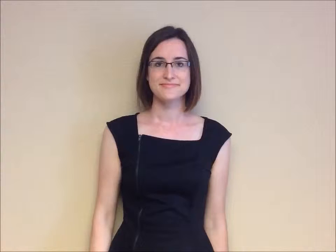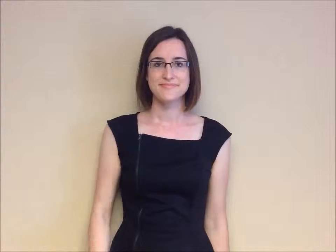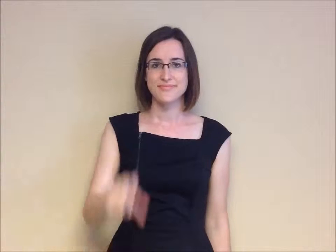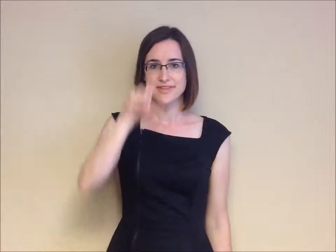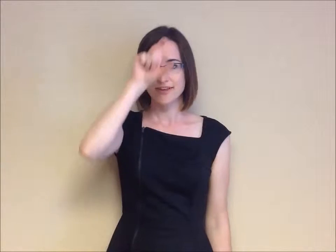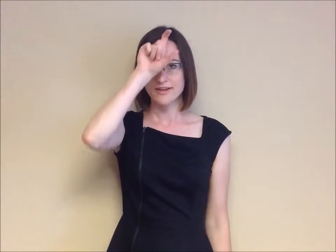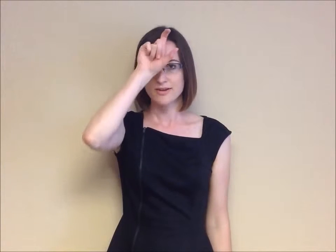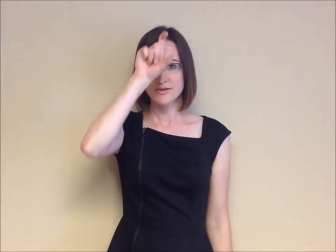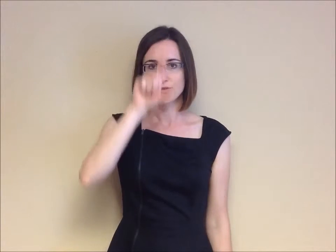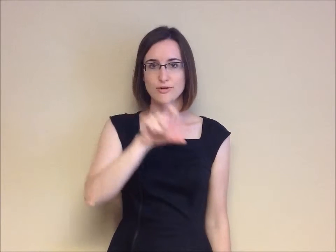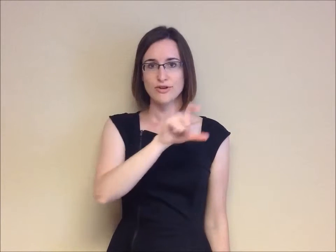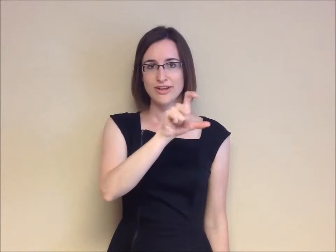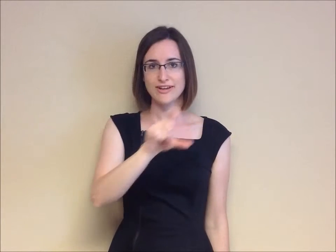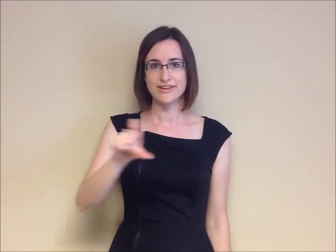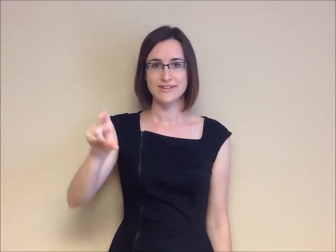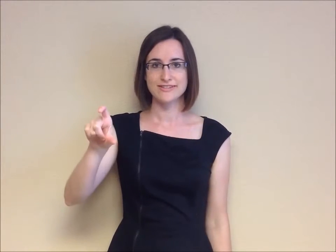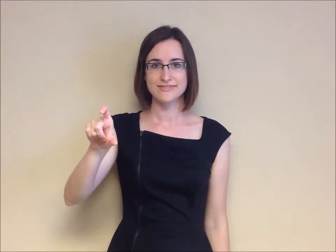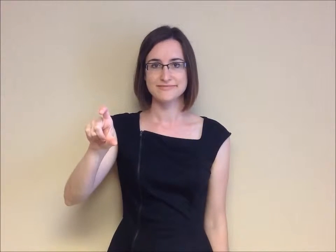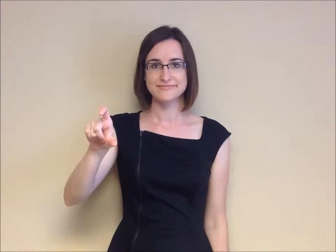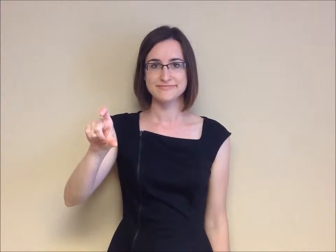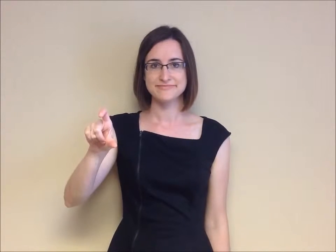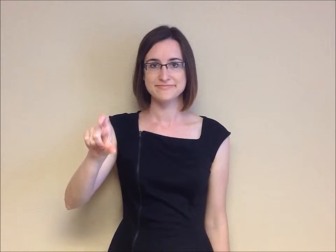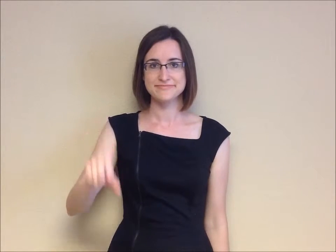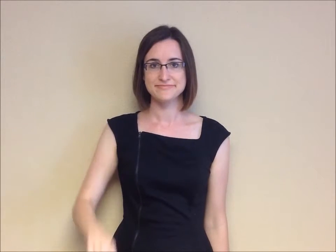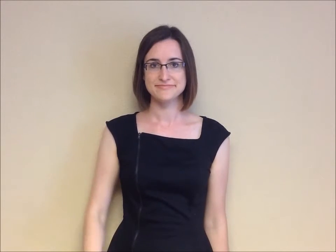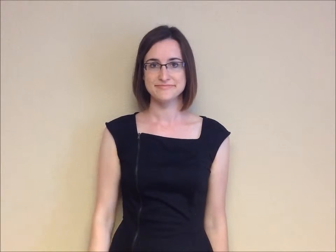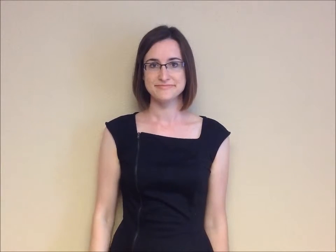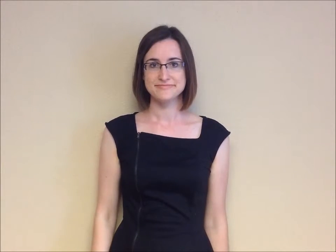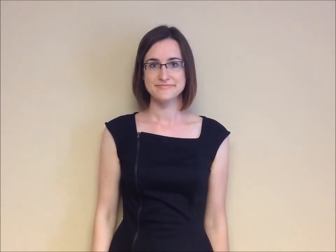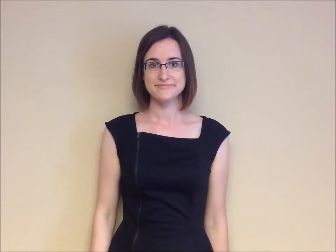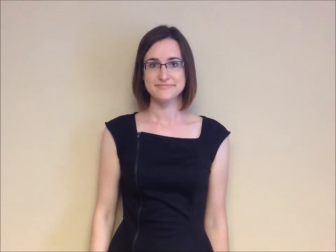Turkey